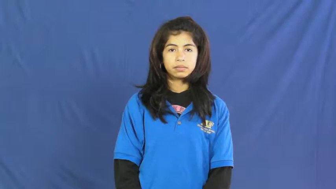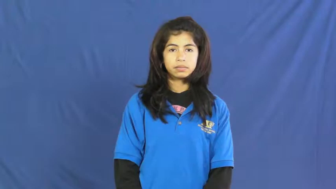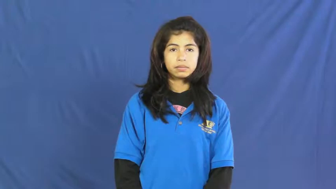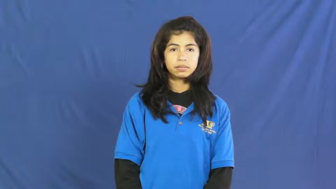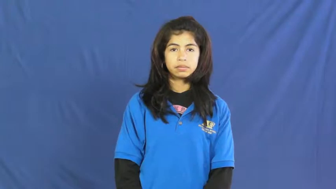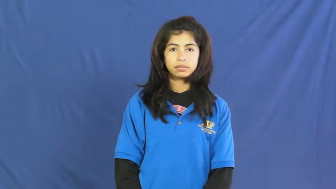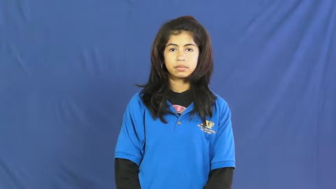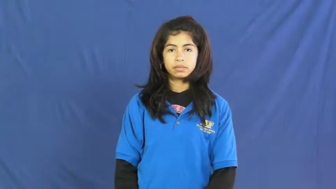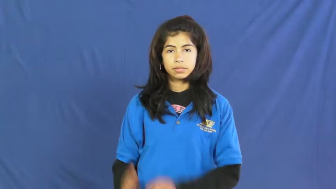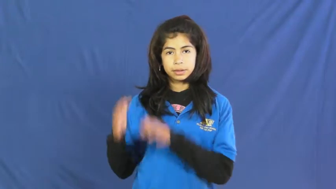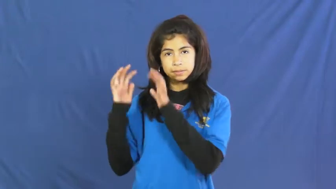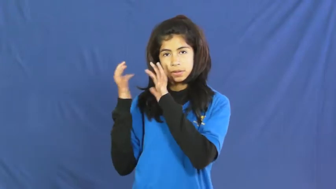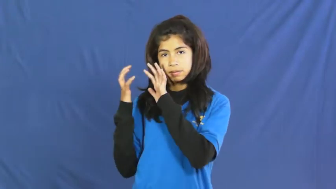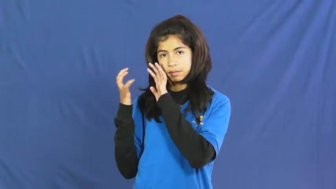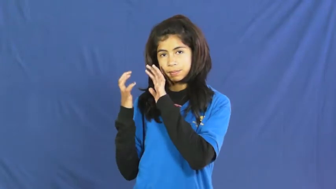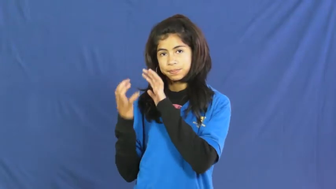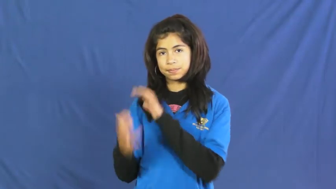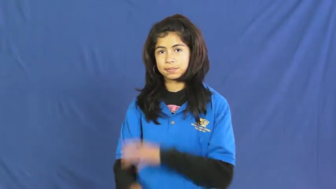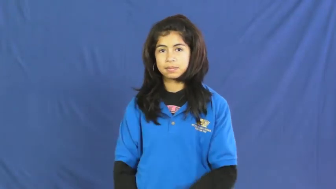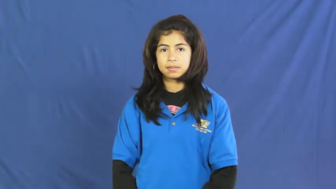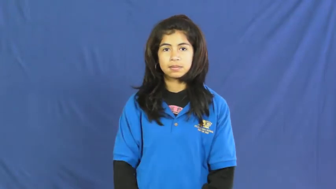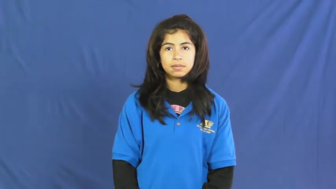cushion